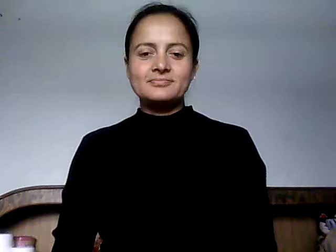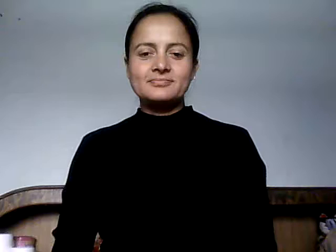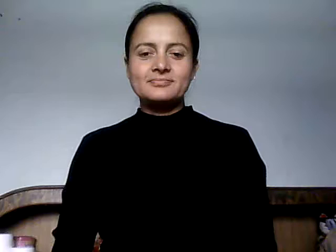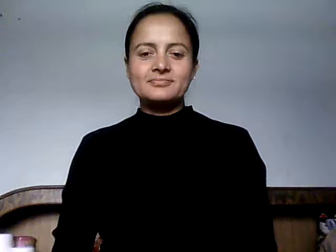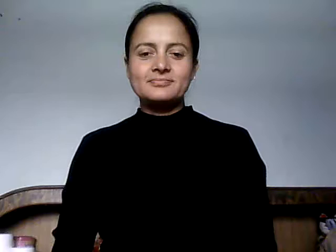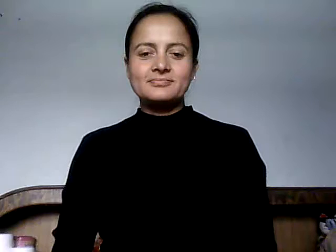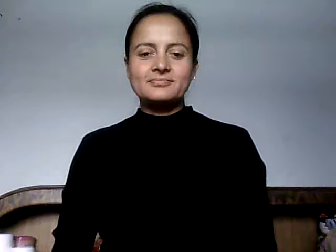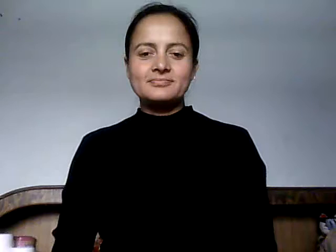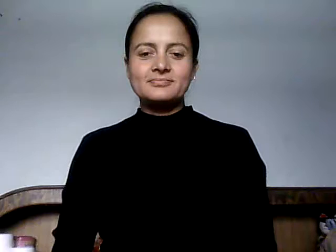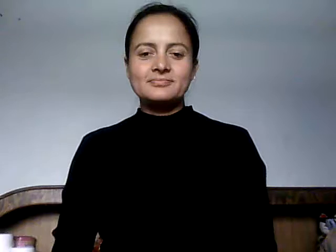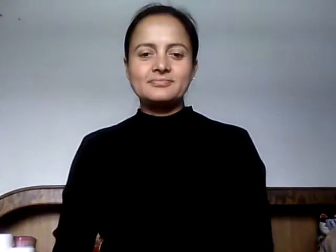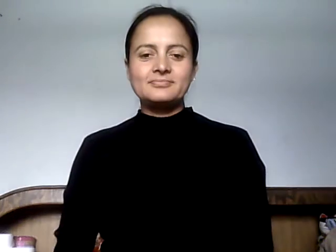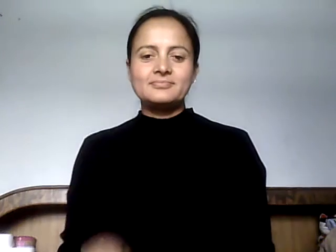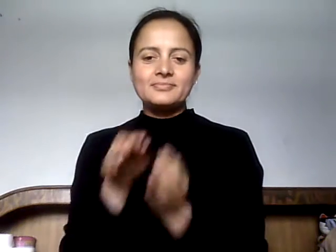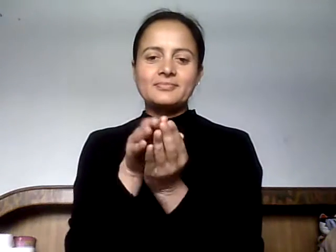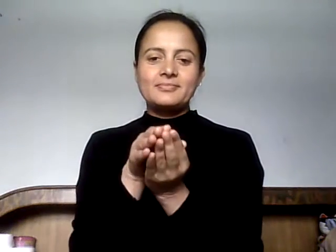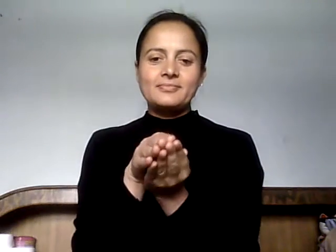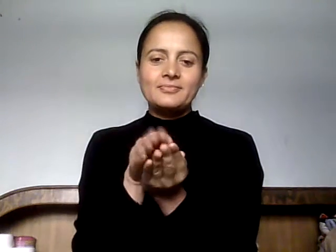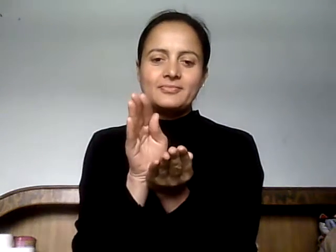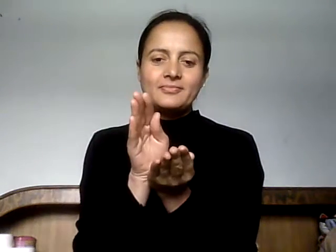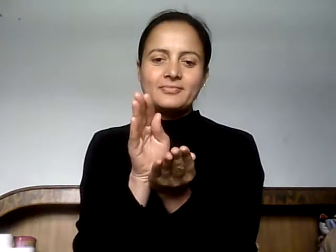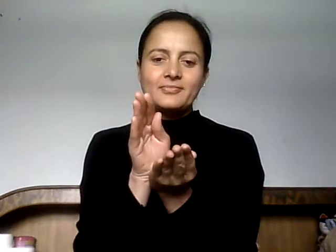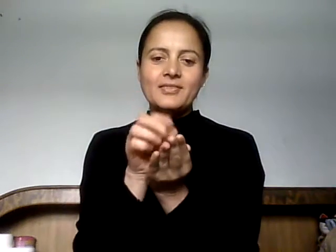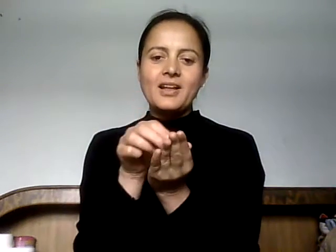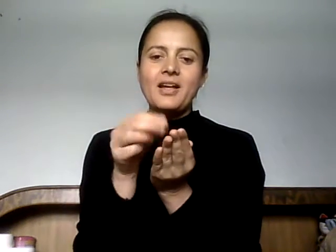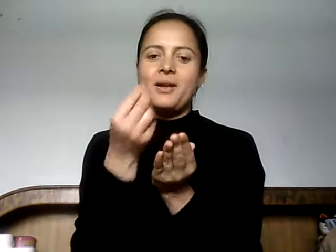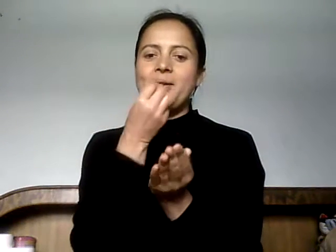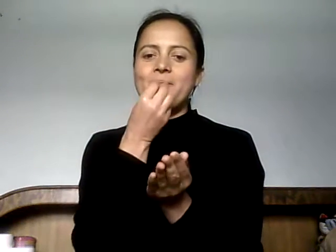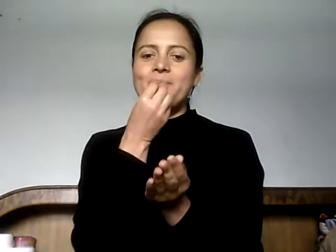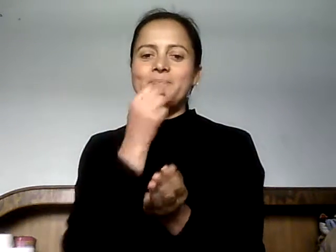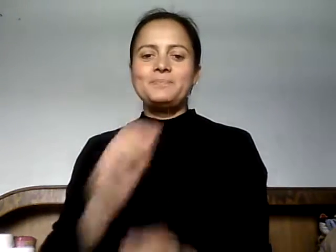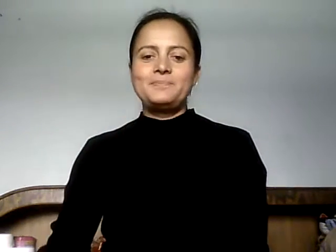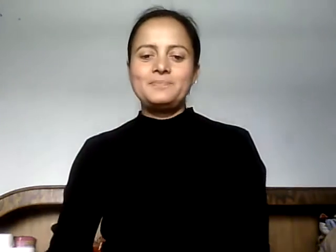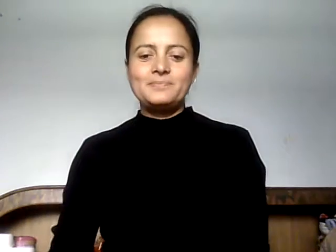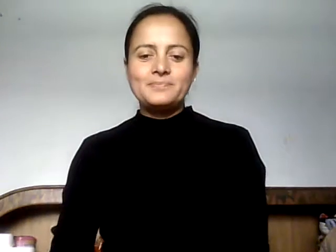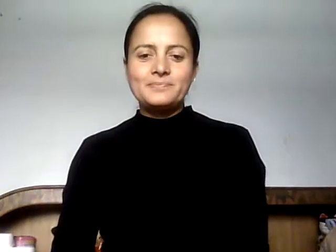pistachio